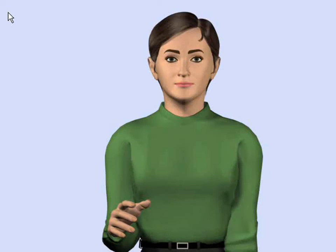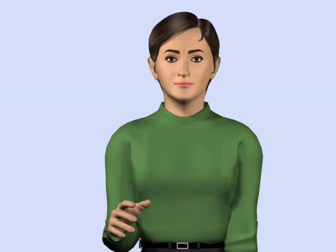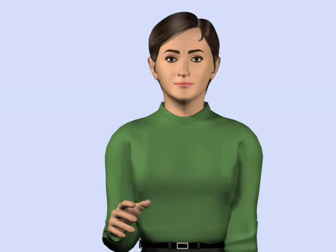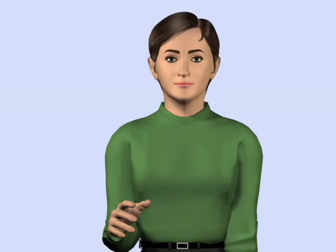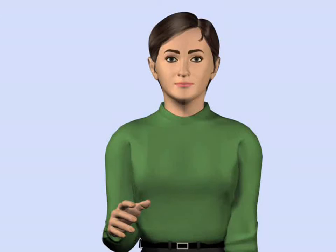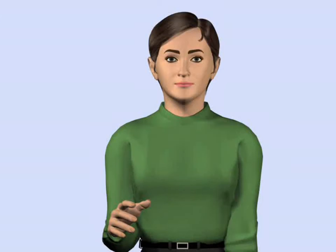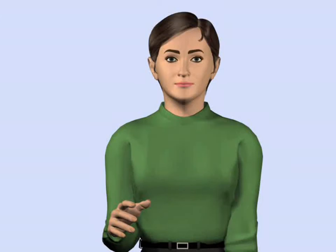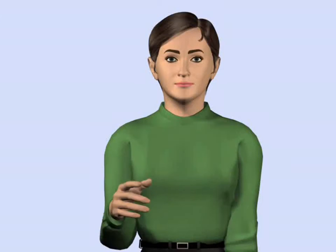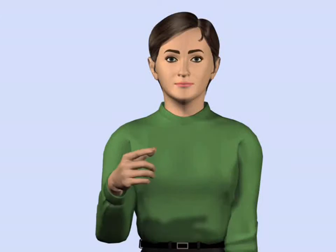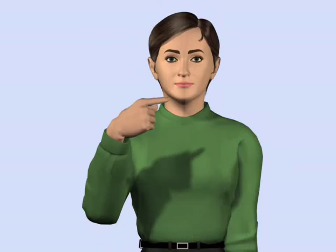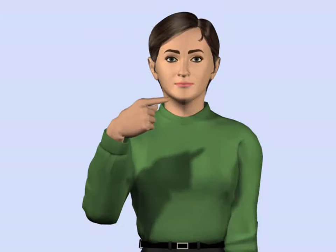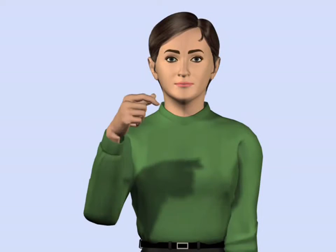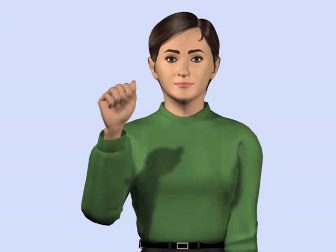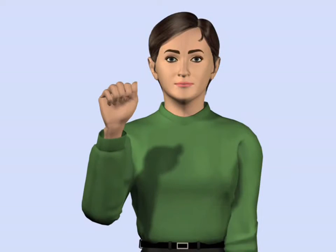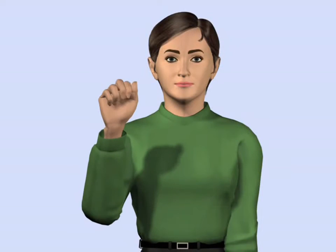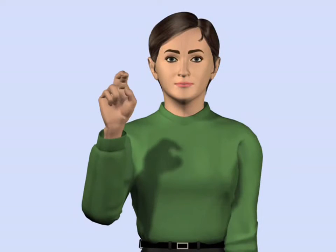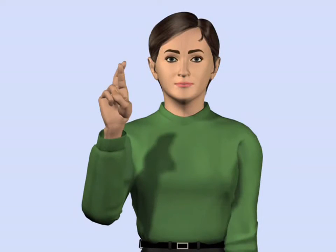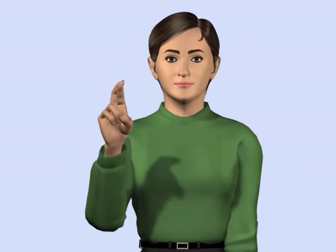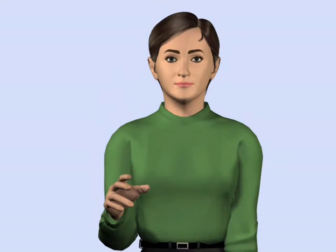gar